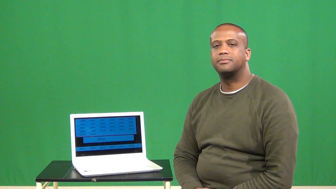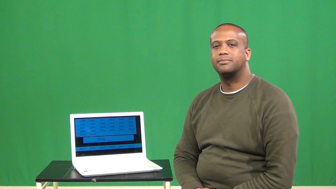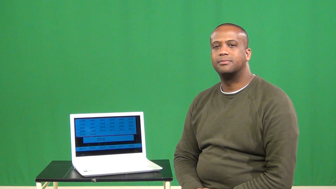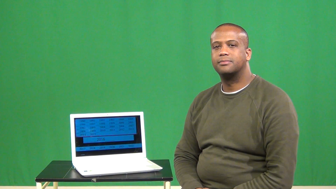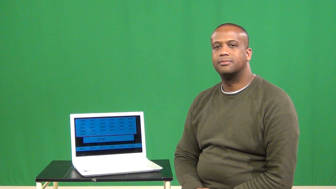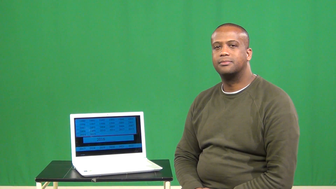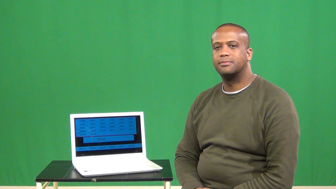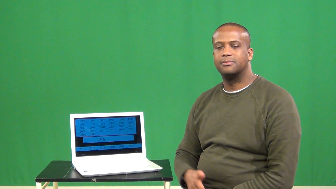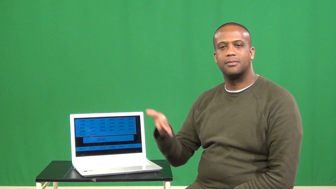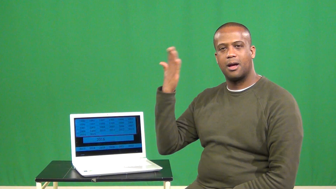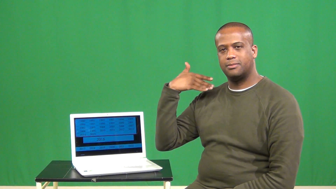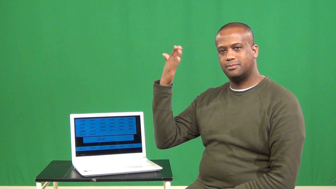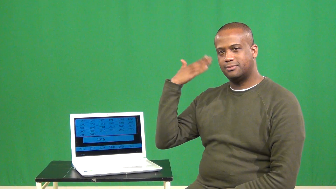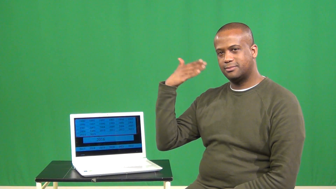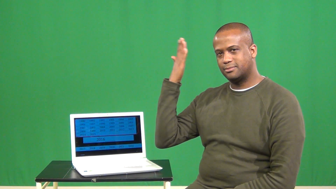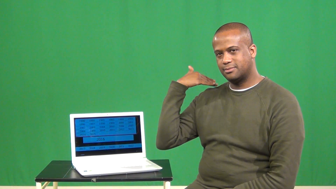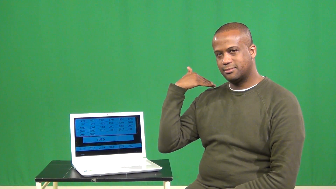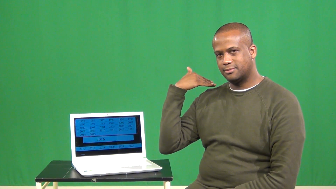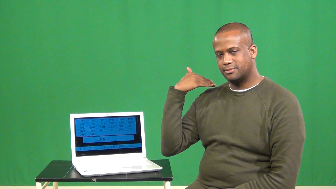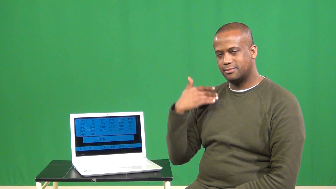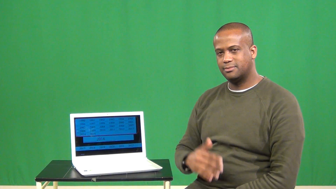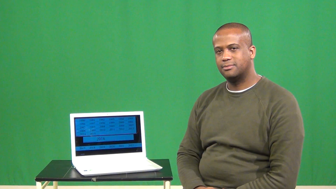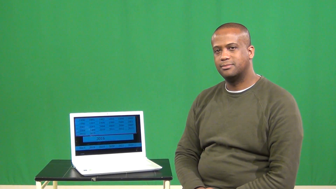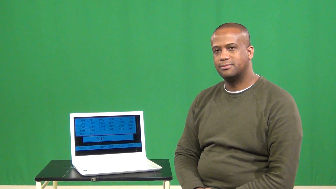past